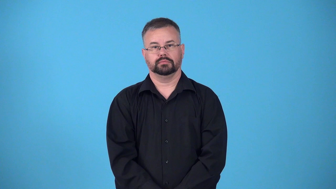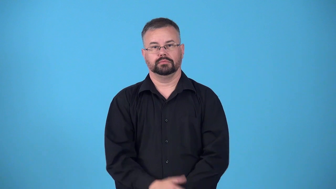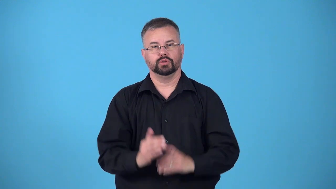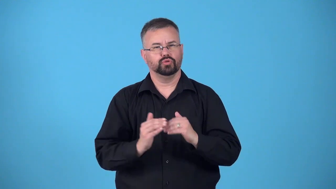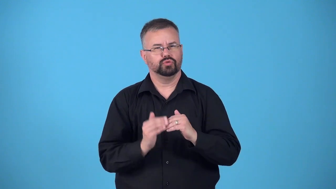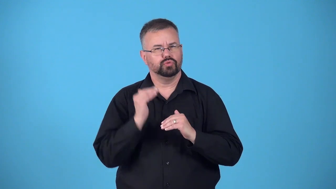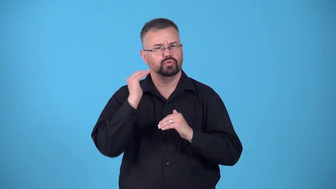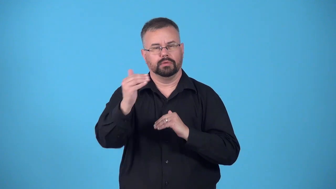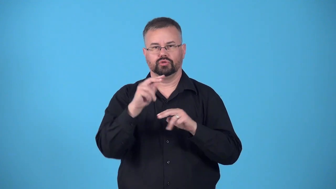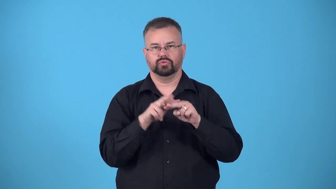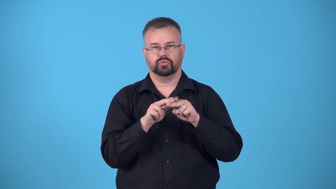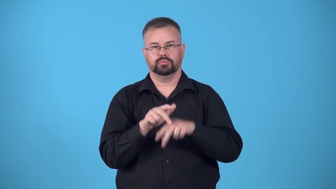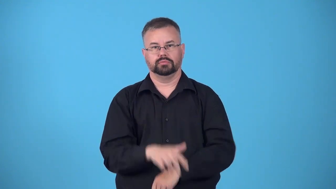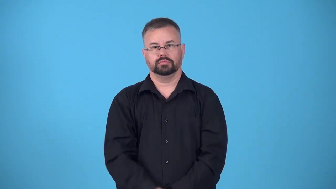salty